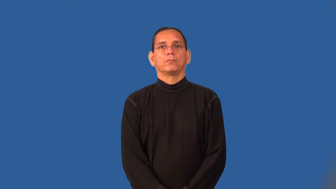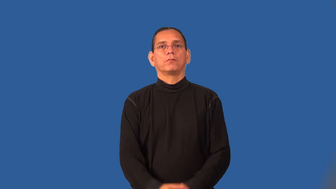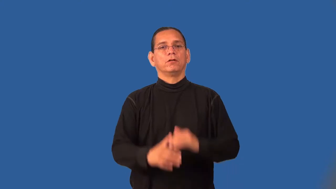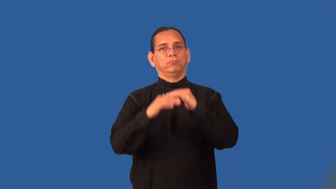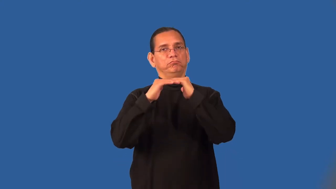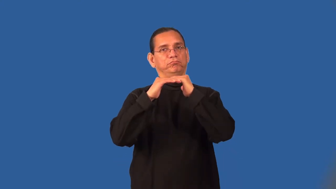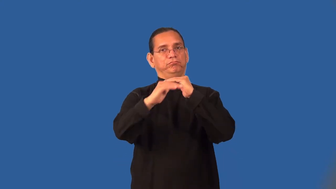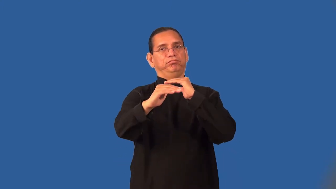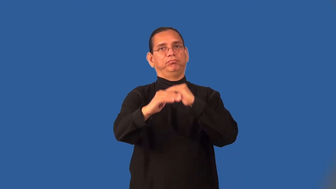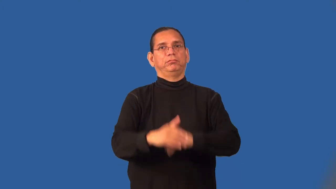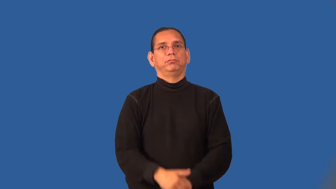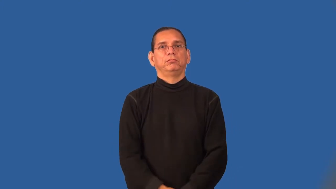stagnant